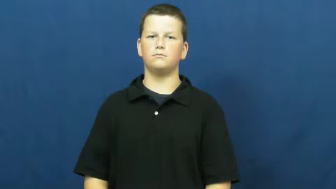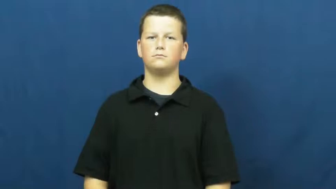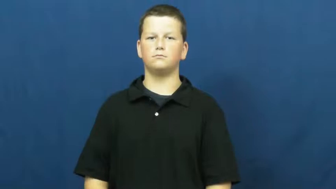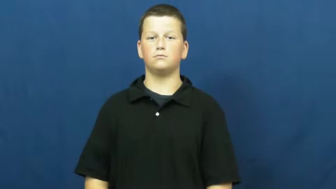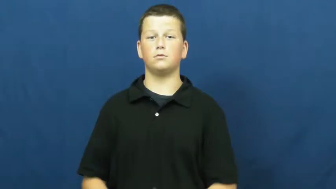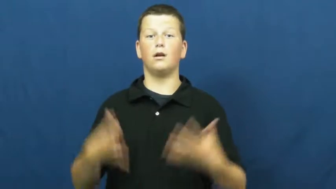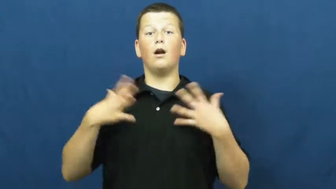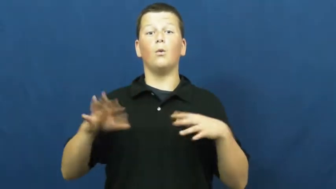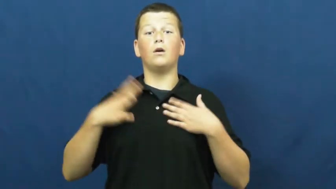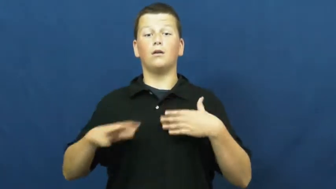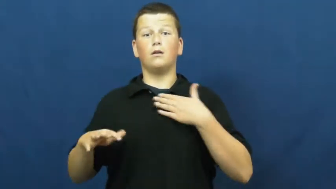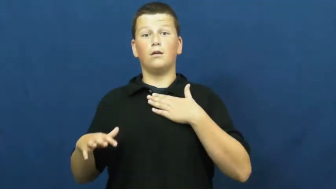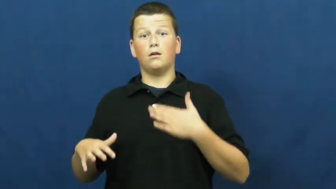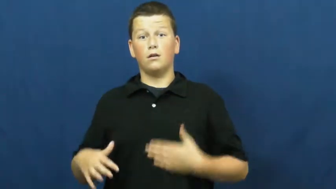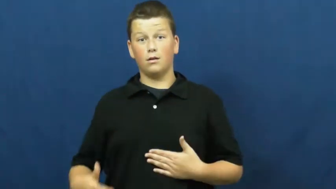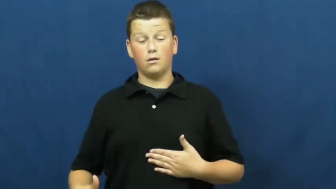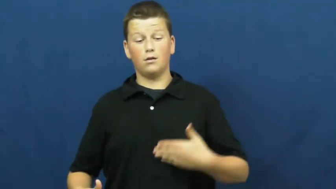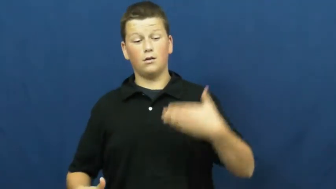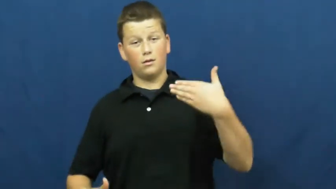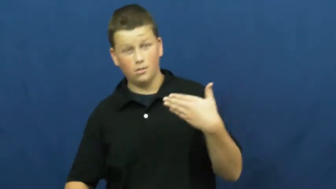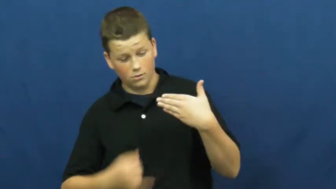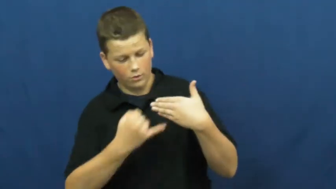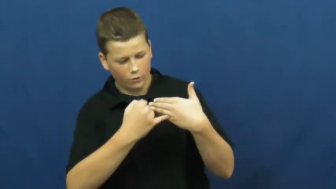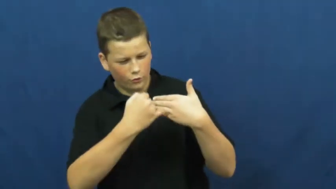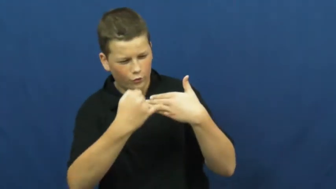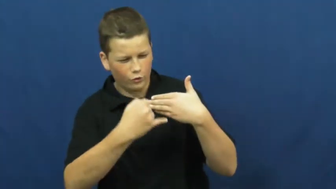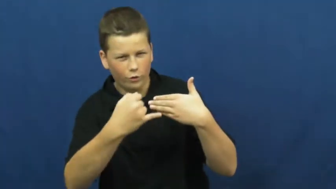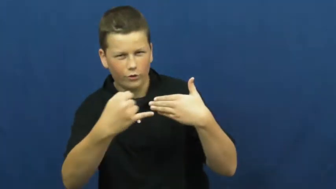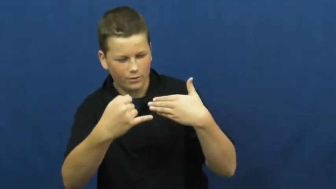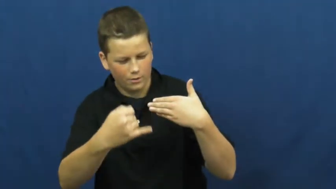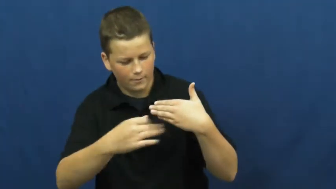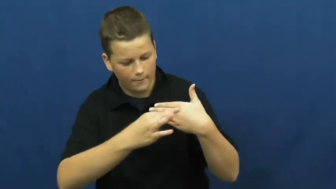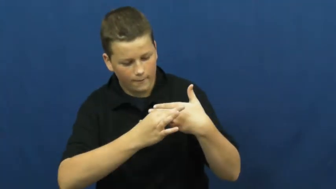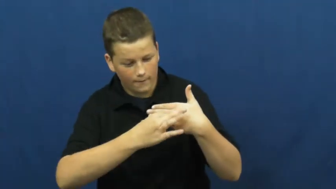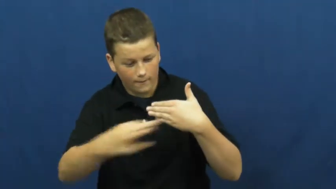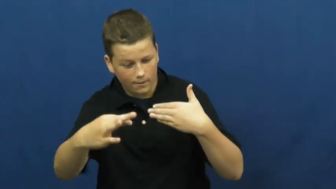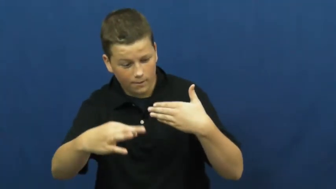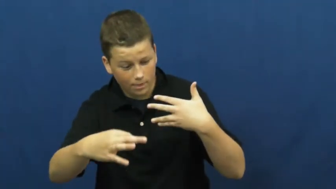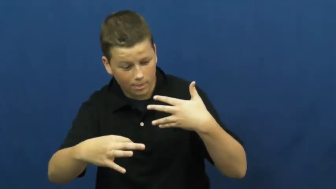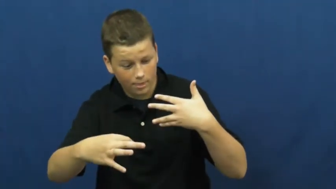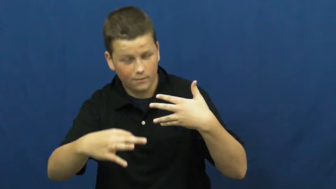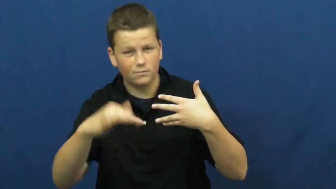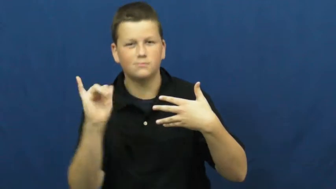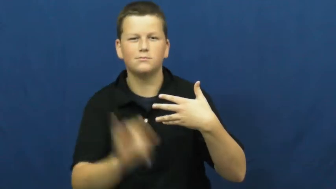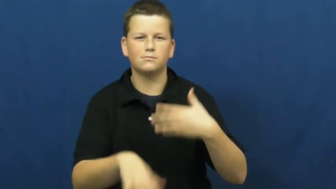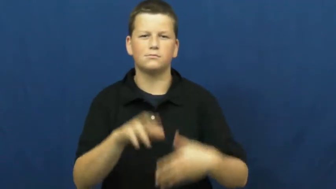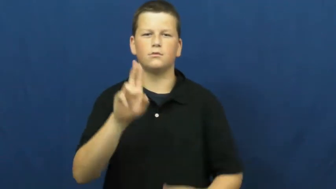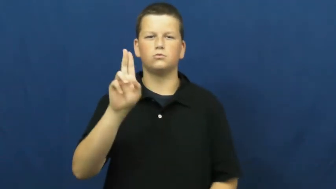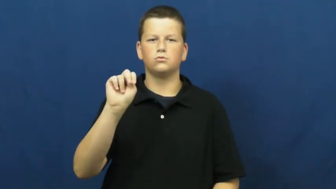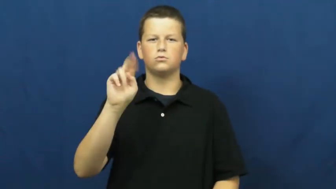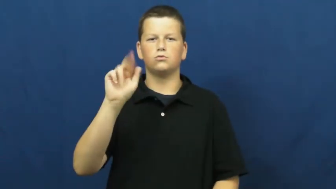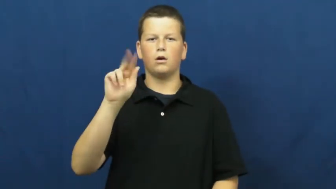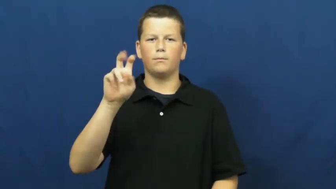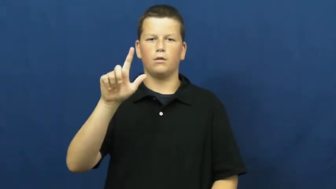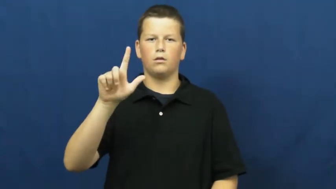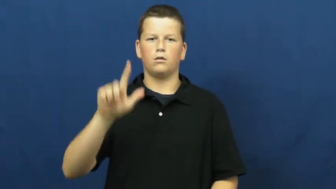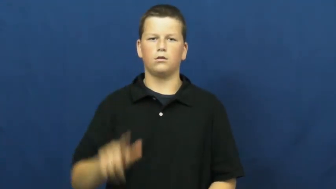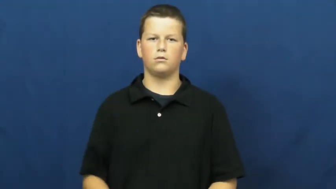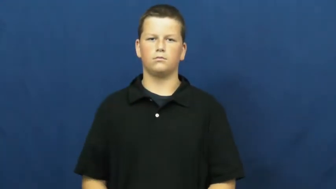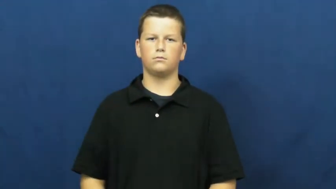unravel